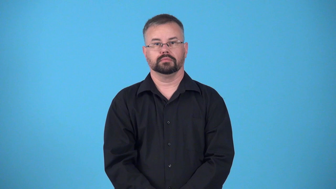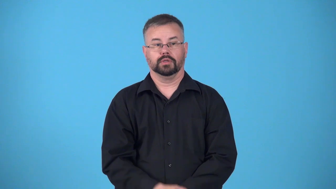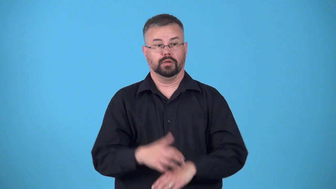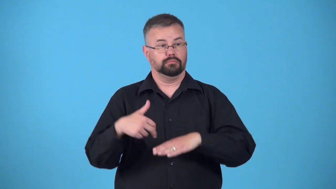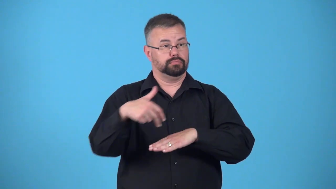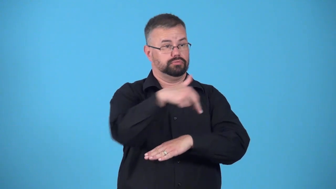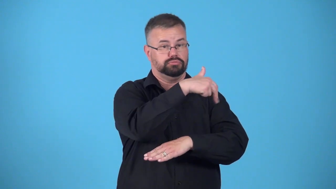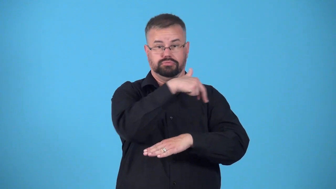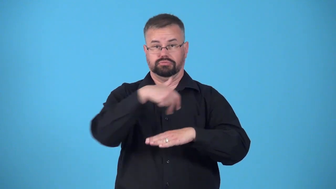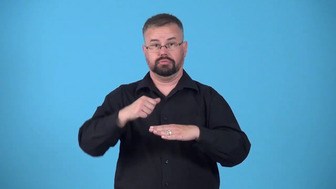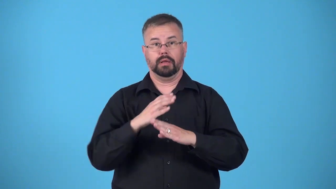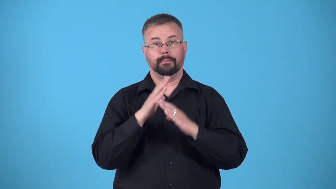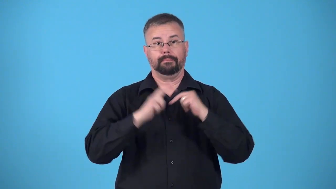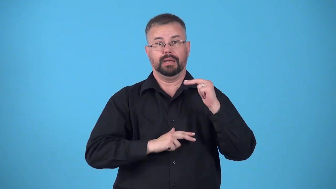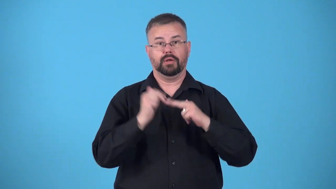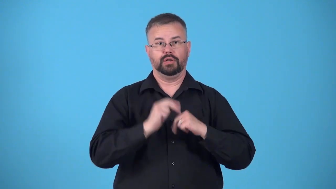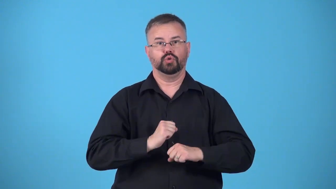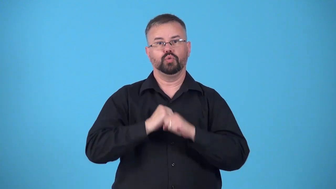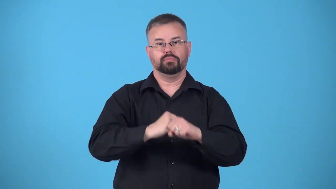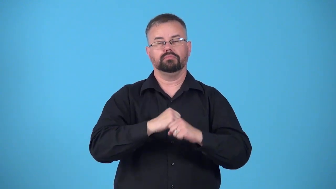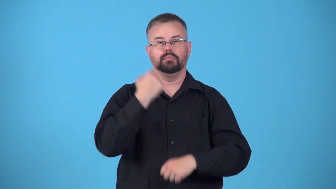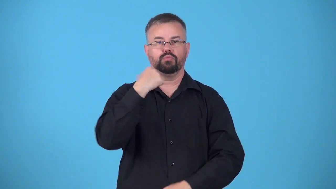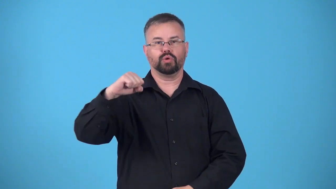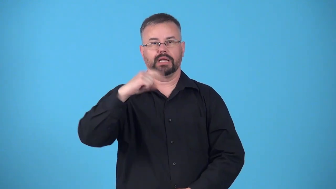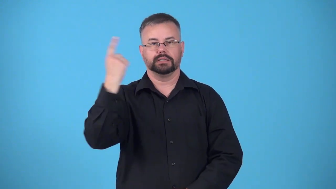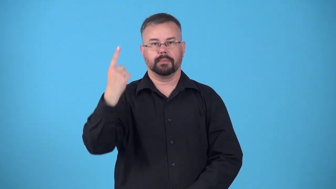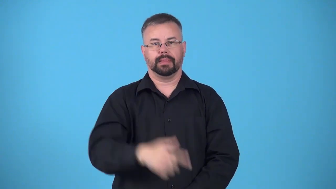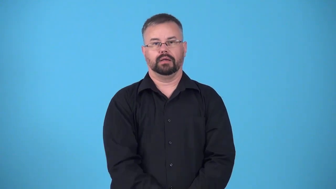sit in protest